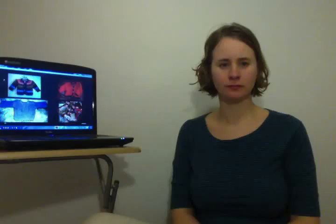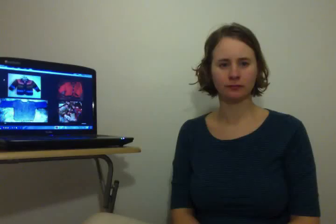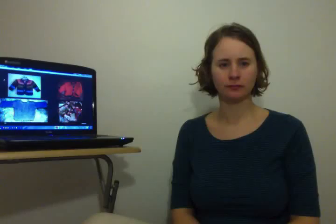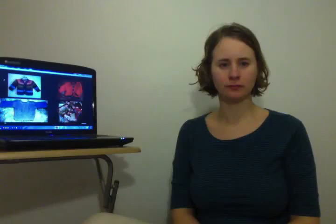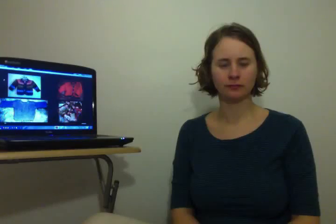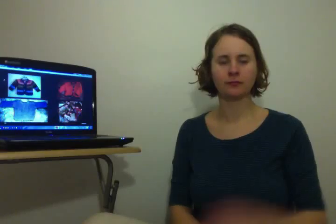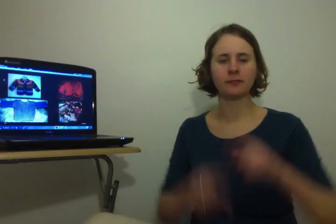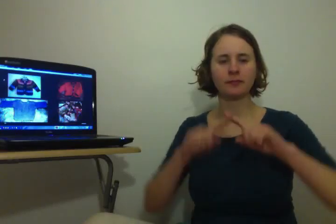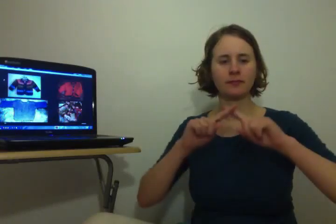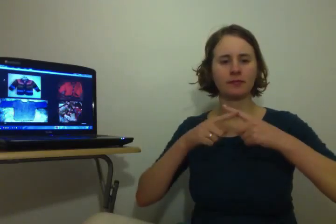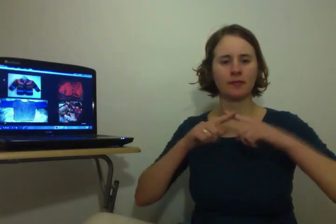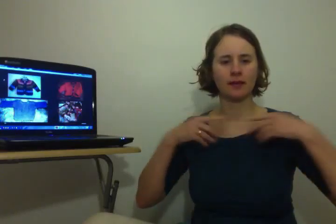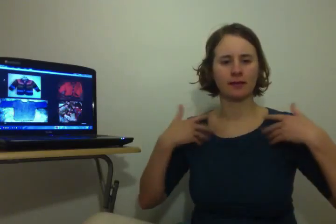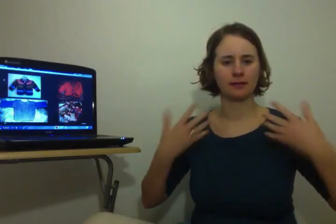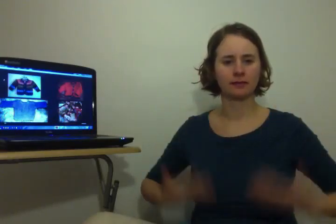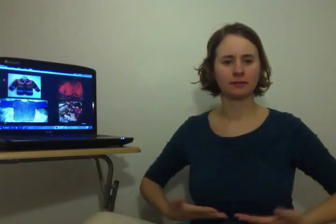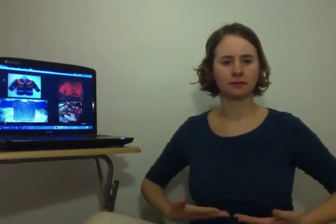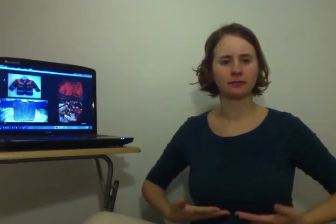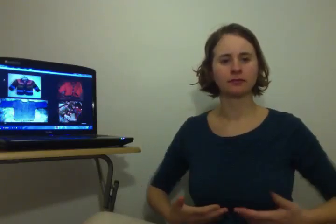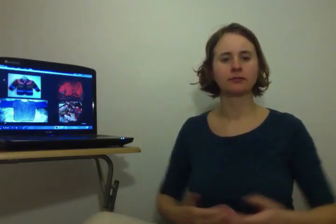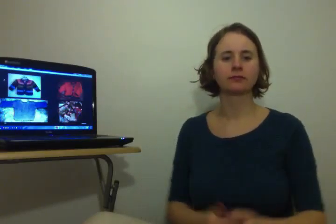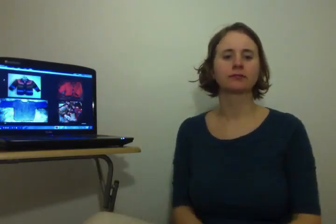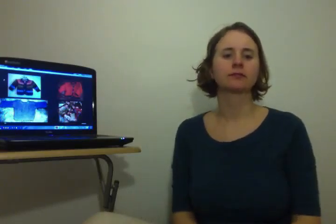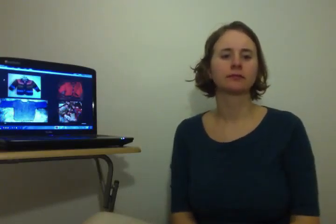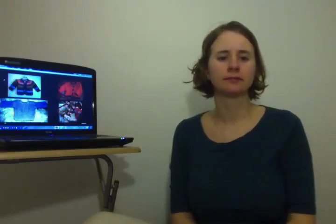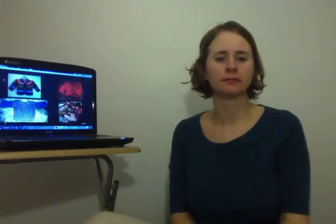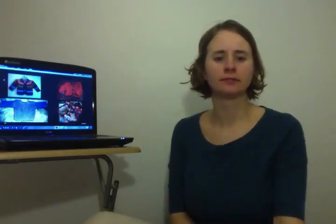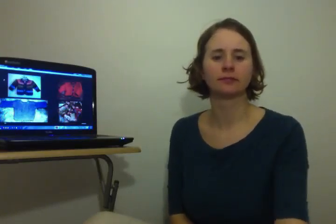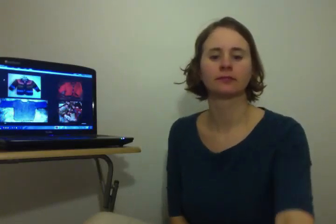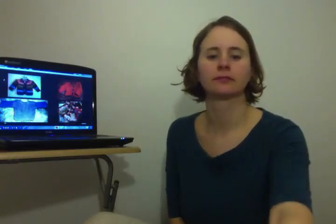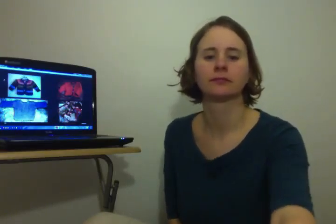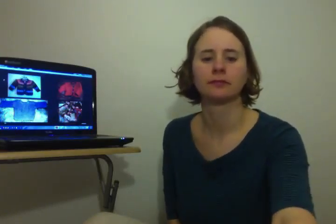sweater